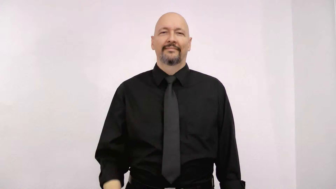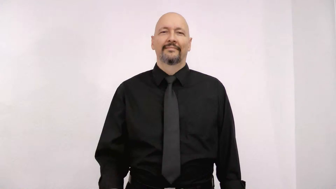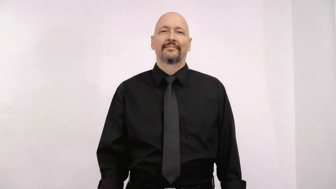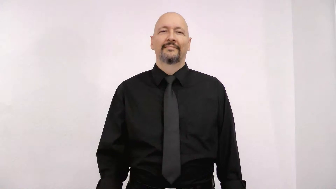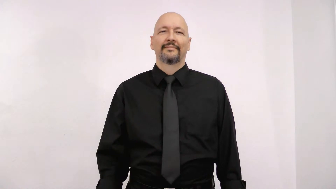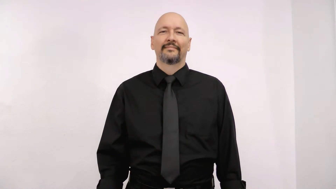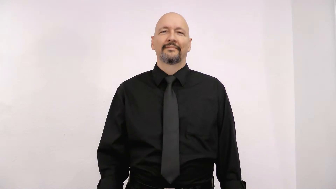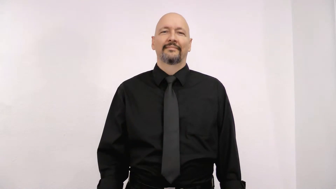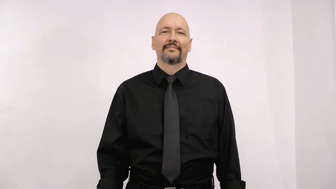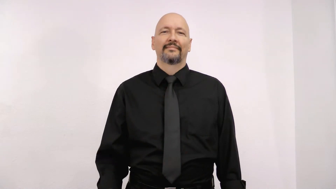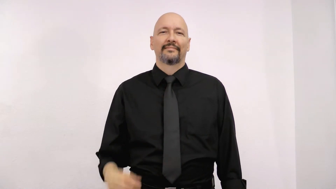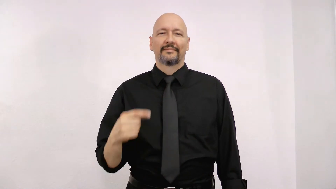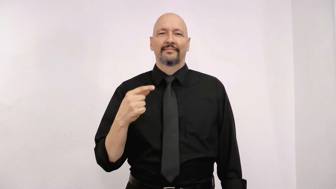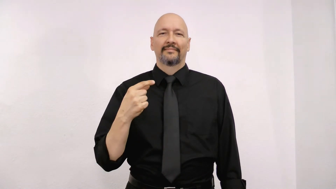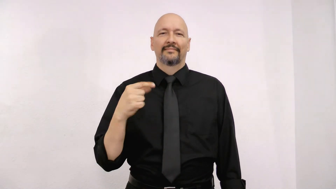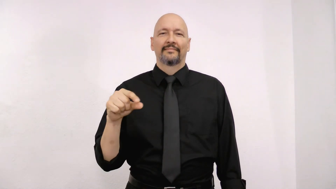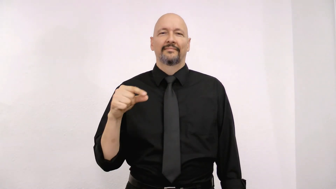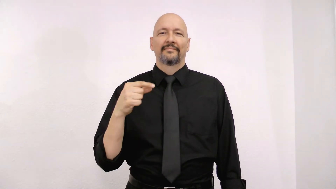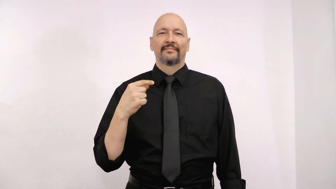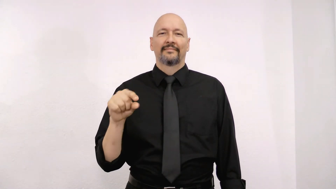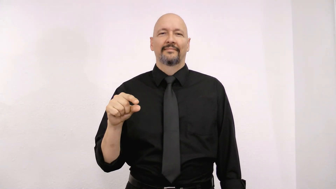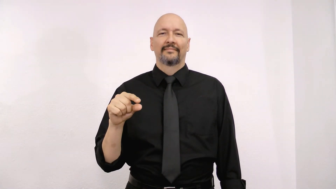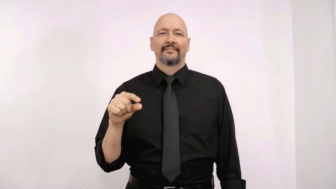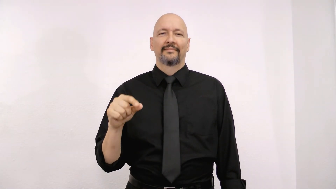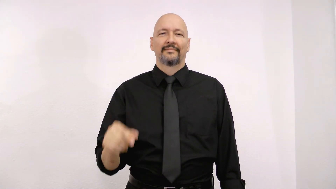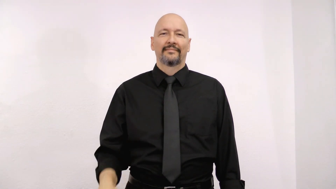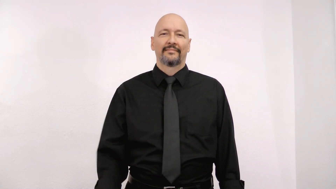green